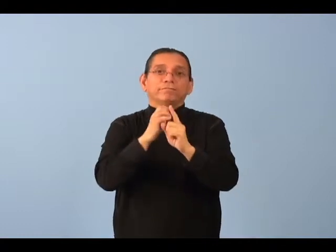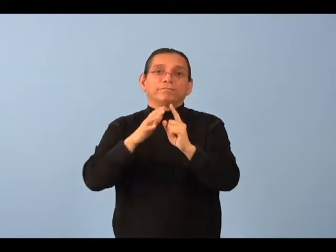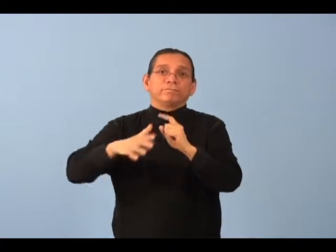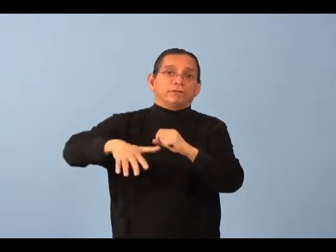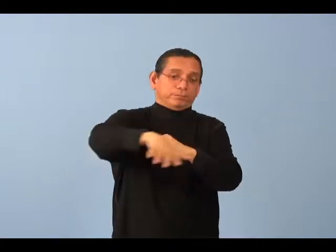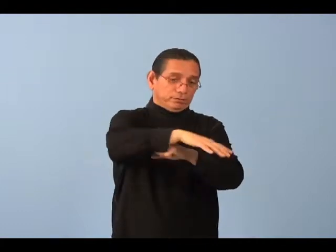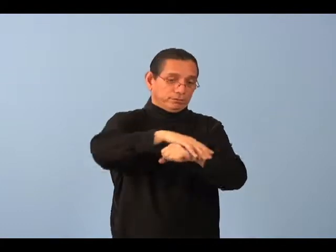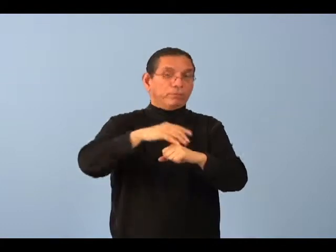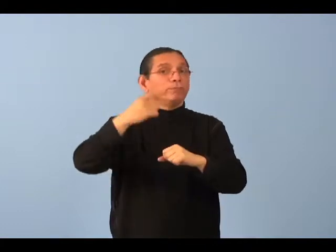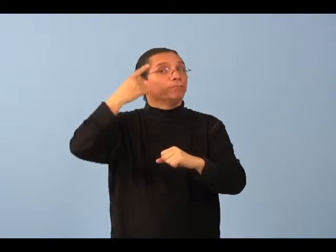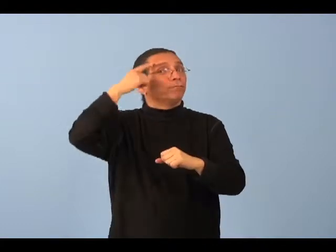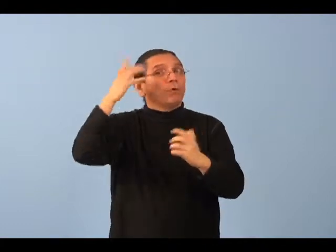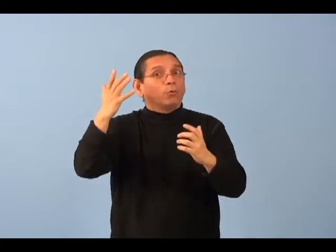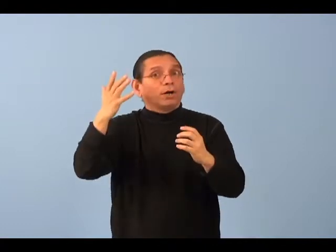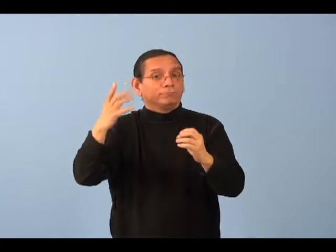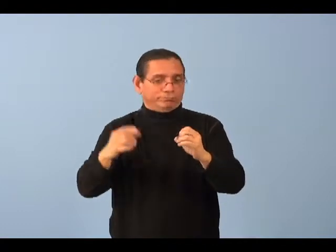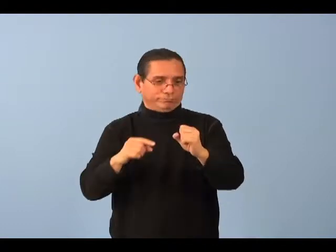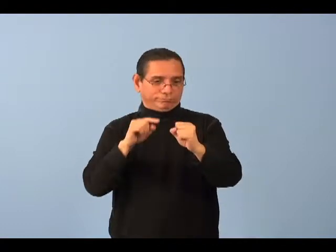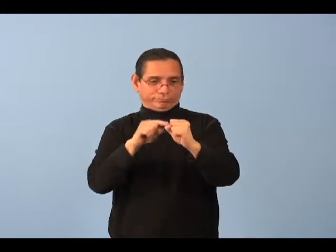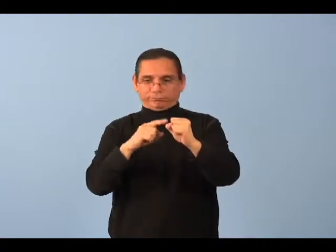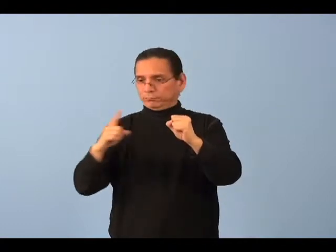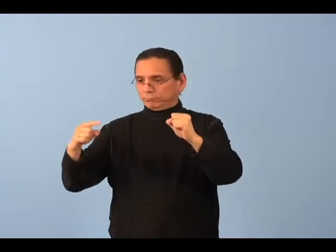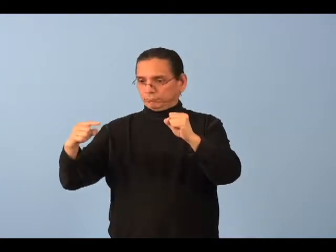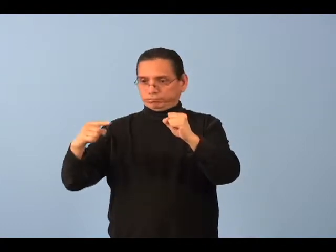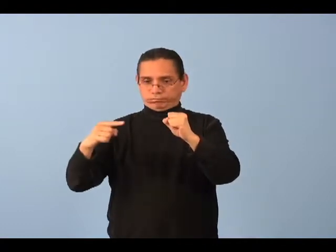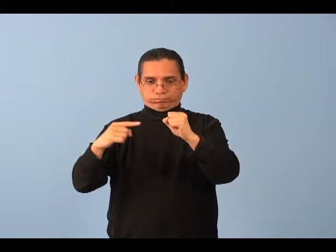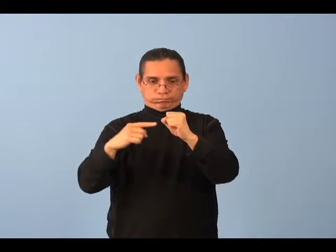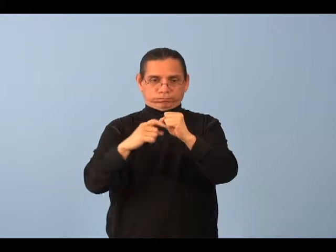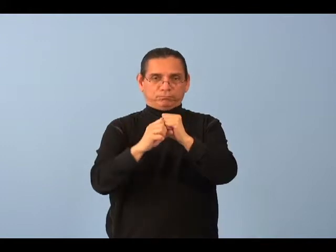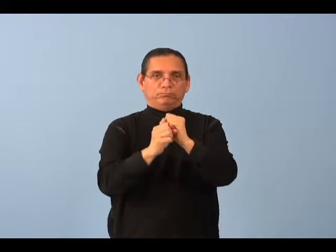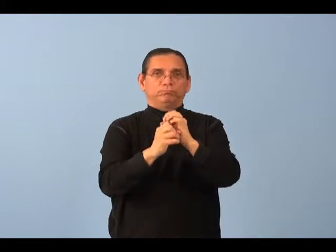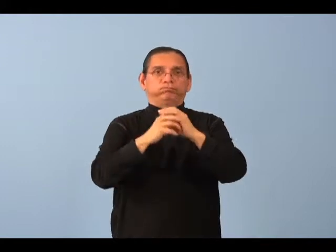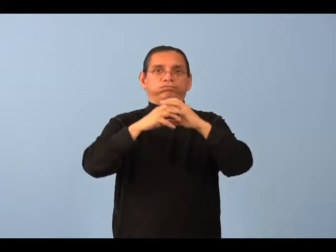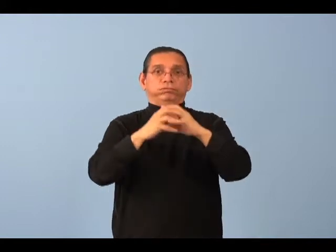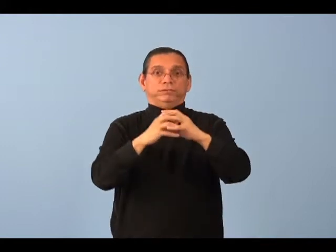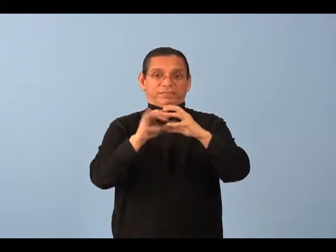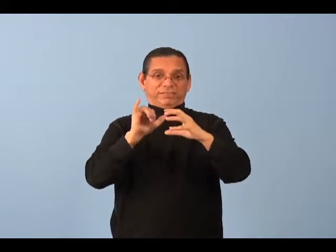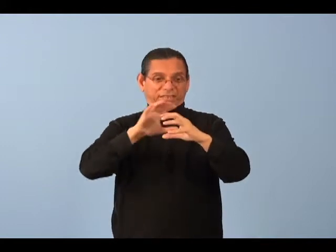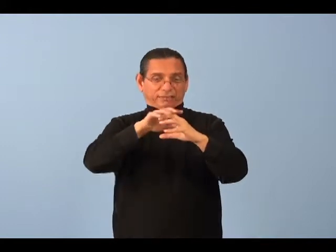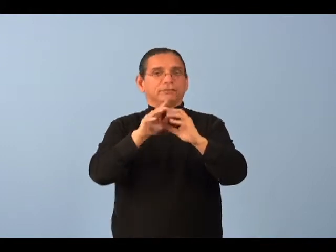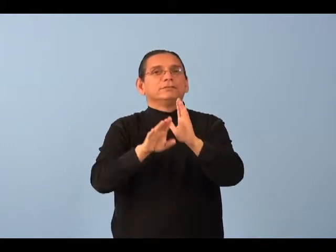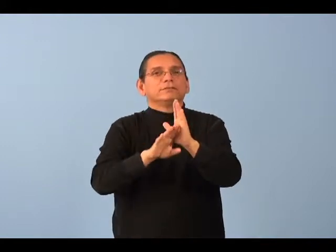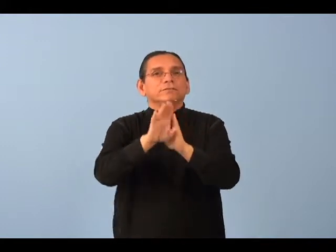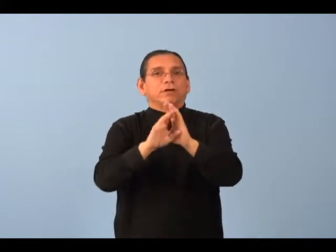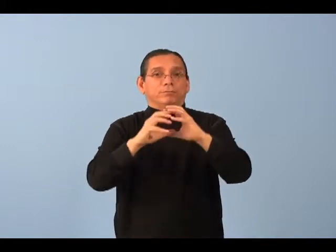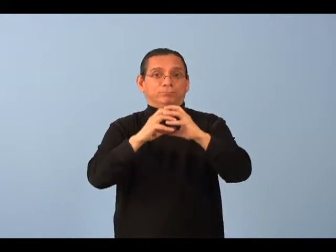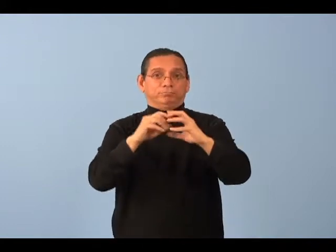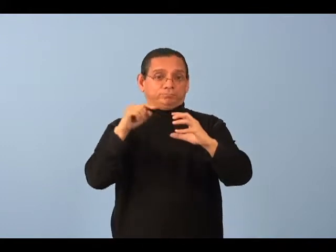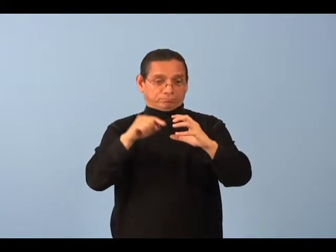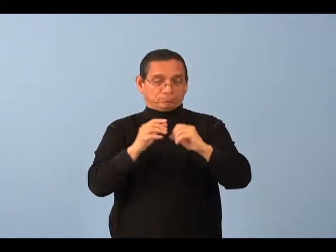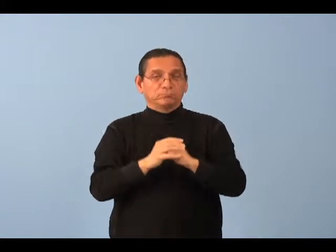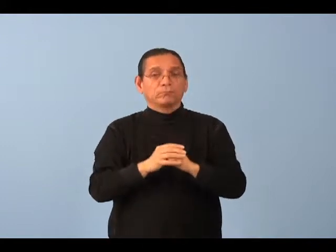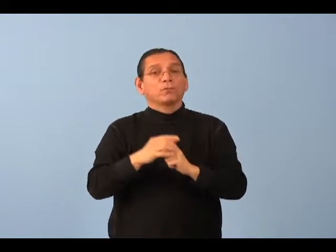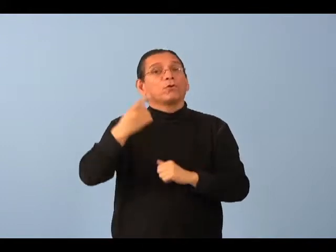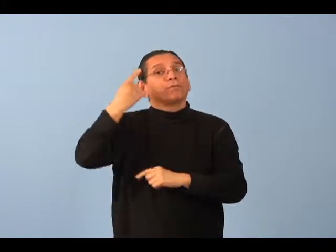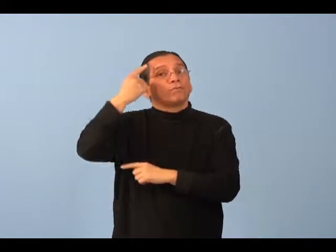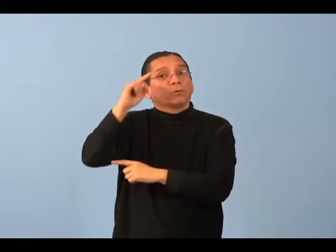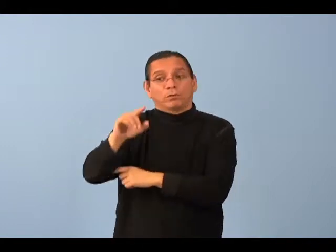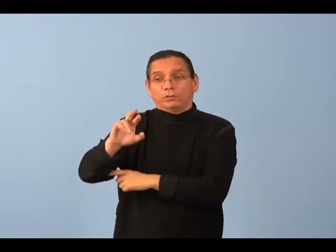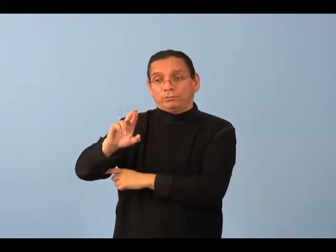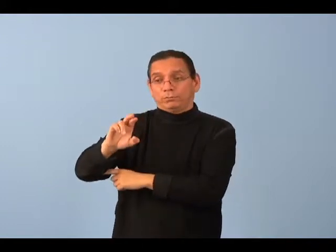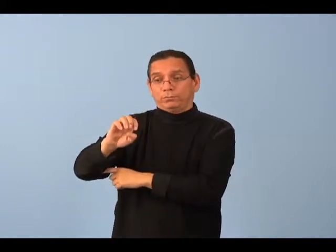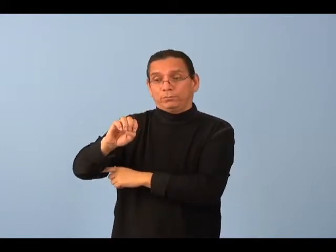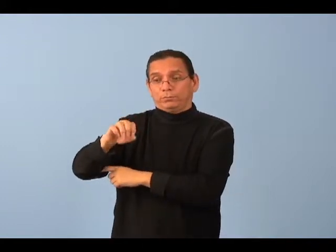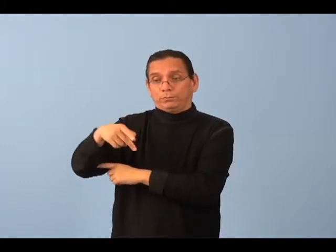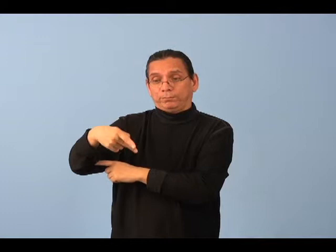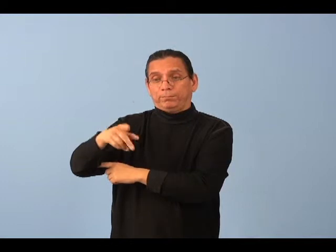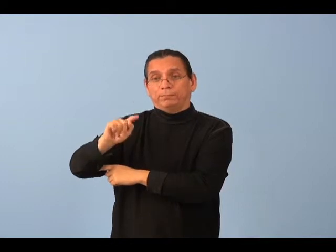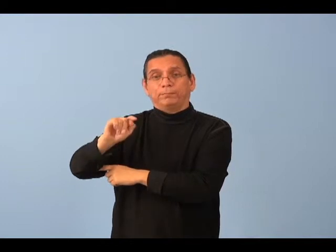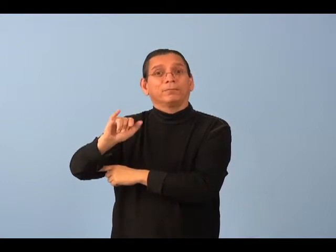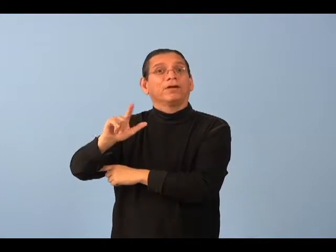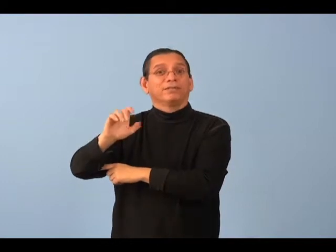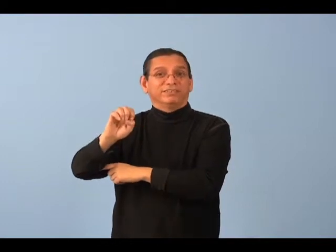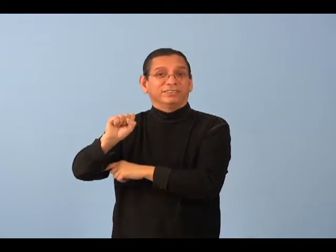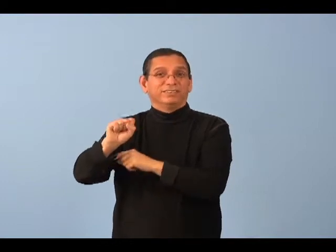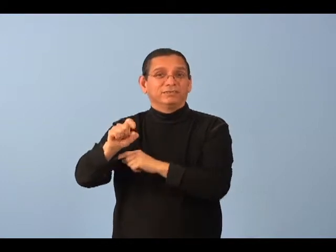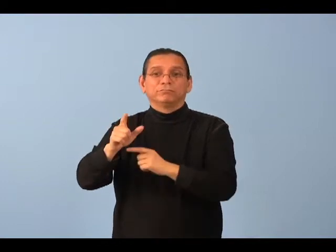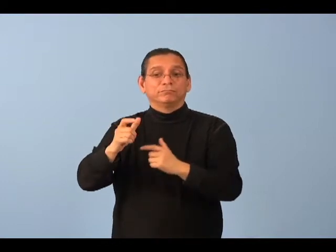amniotic egg